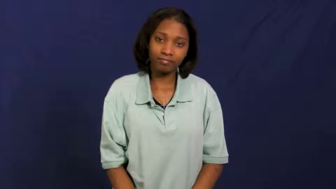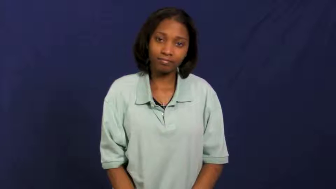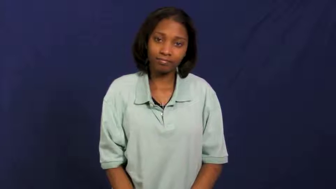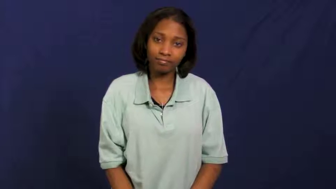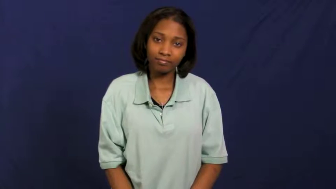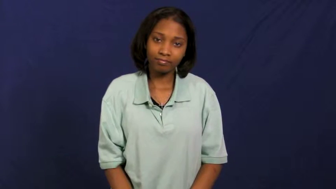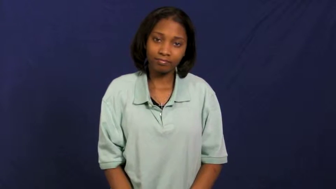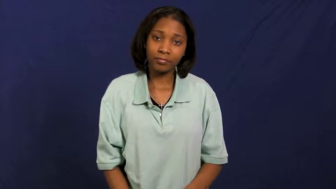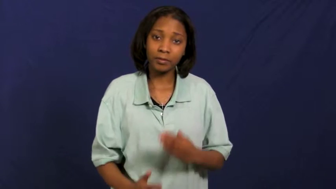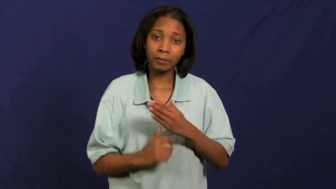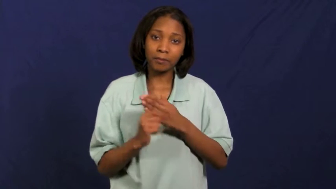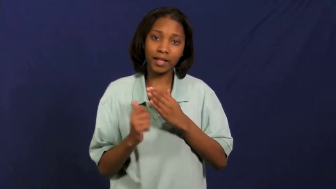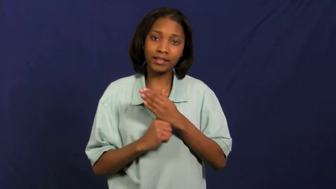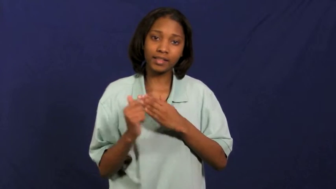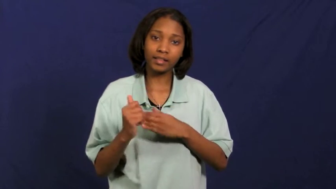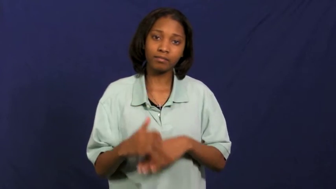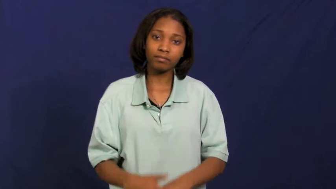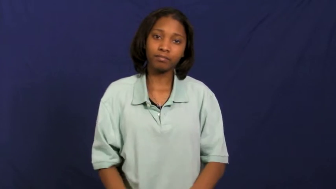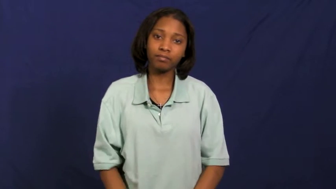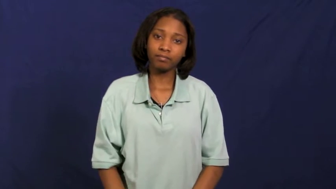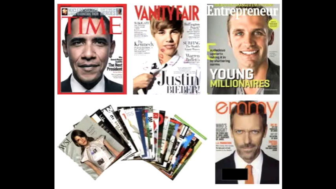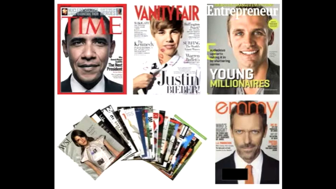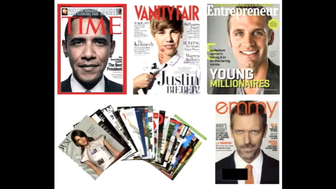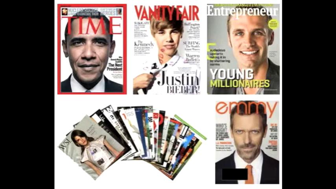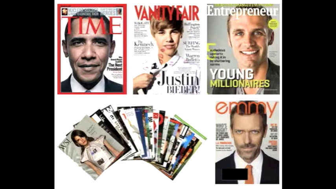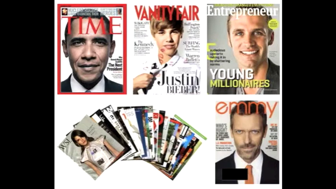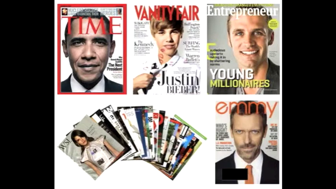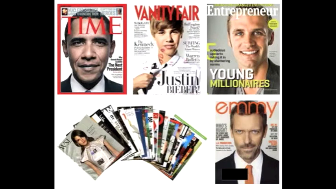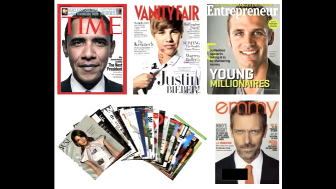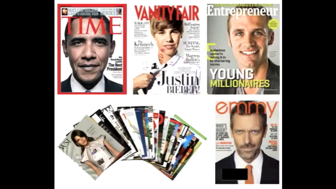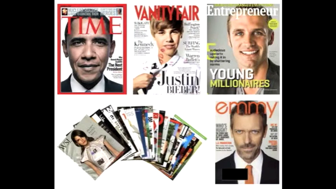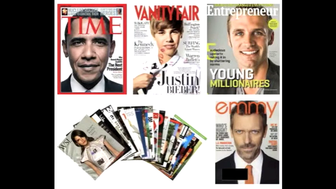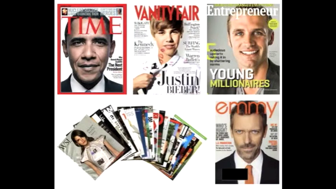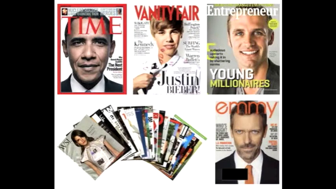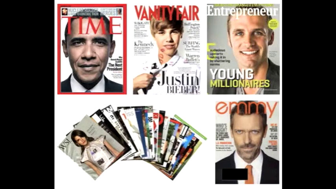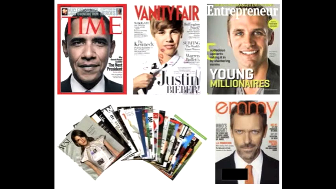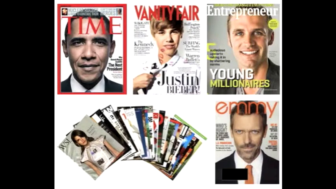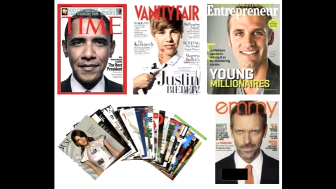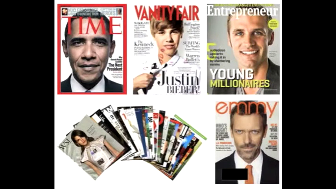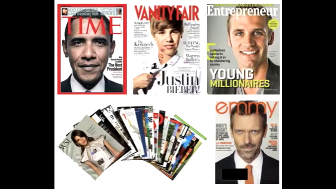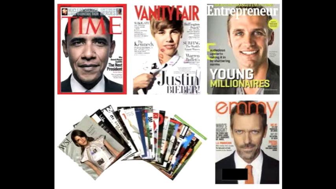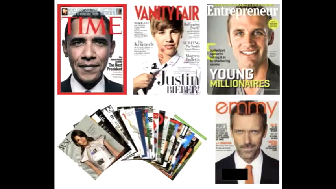magazine,periodical